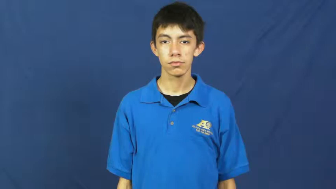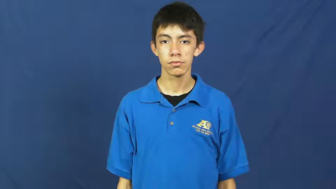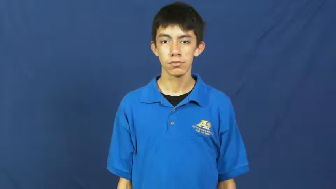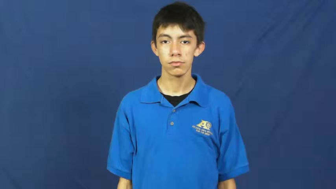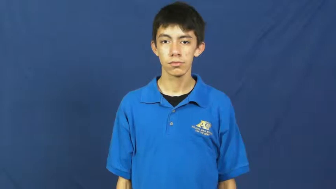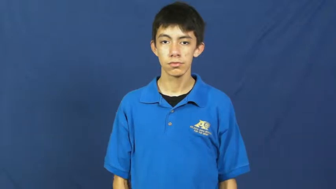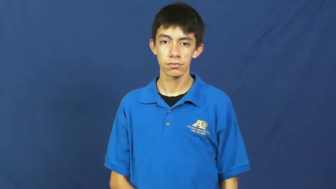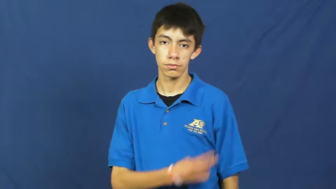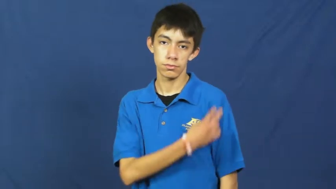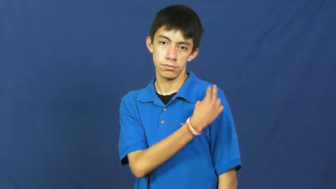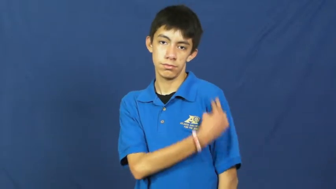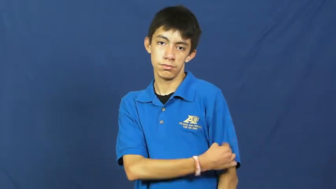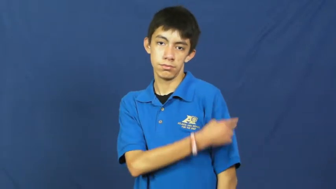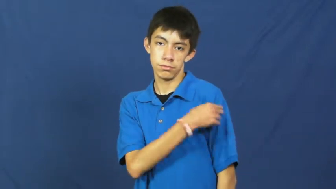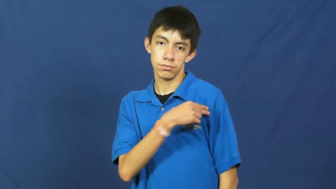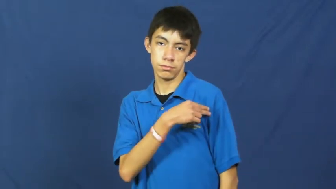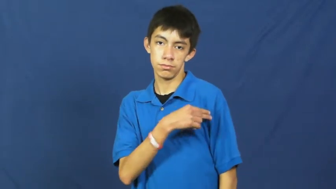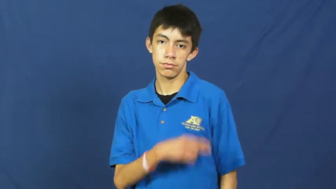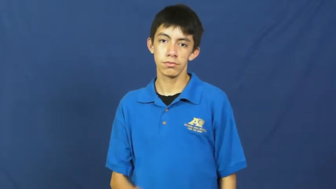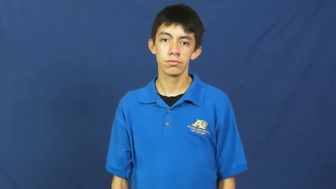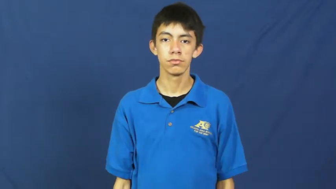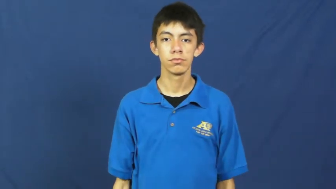hospital